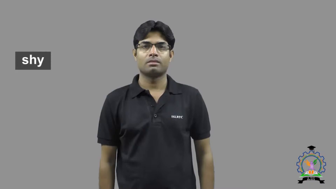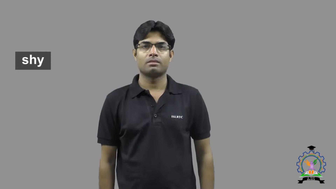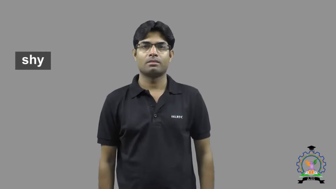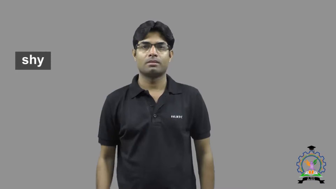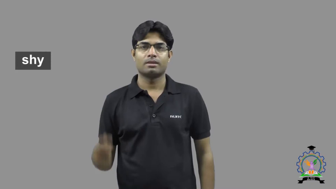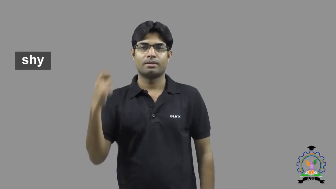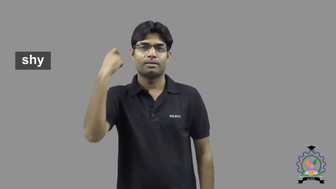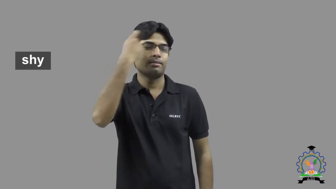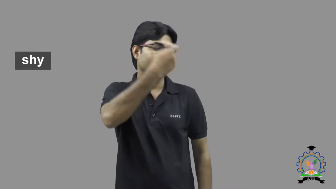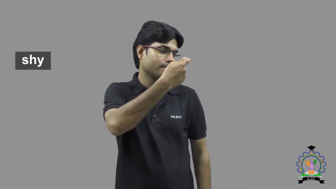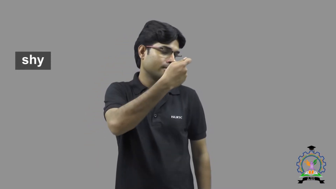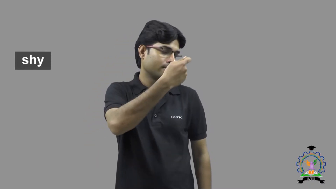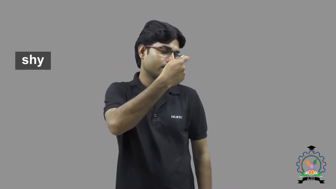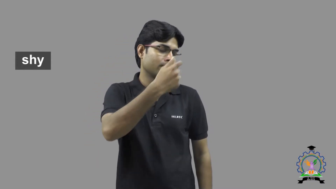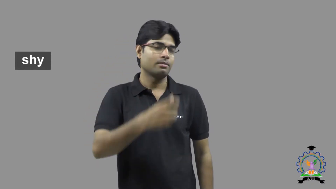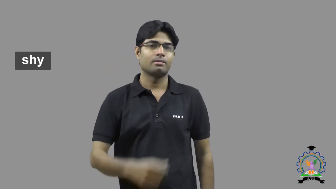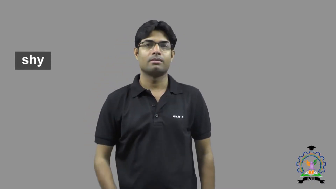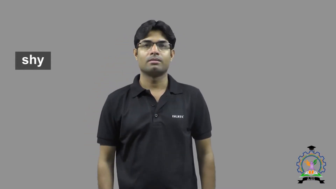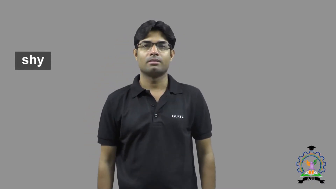shy